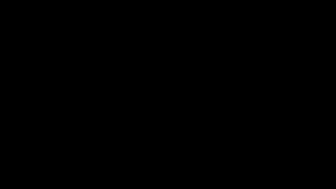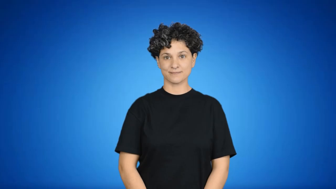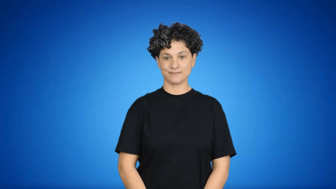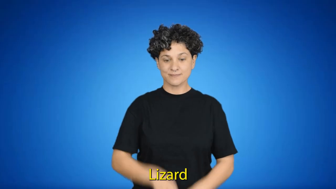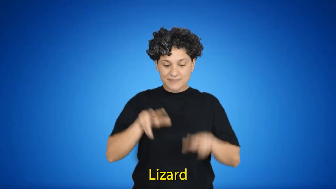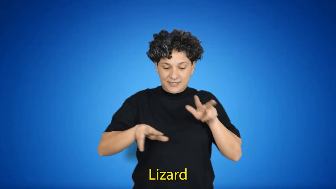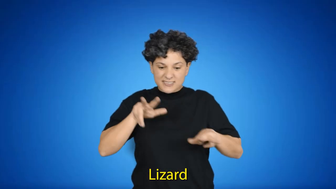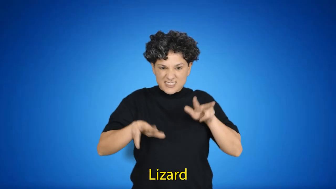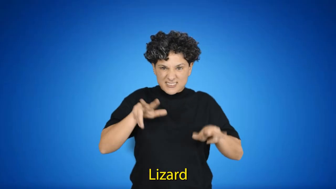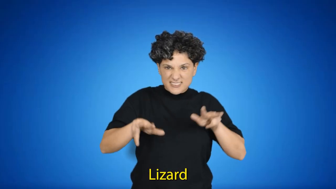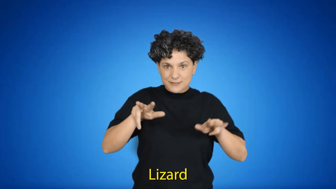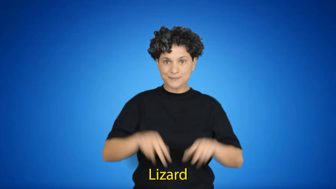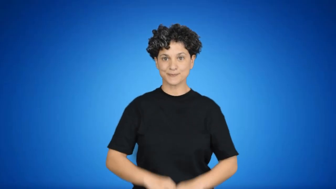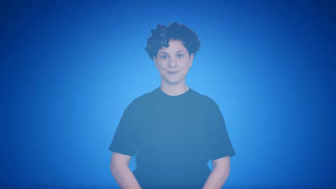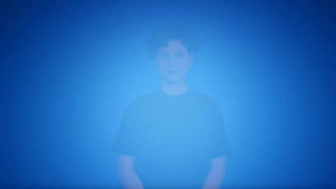Lizard